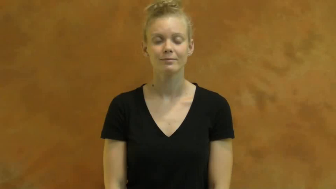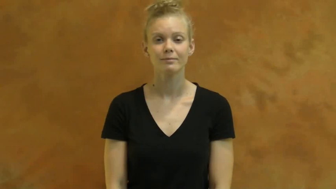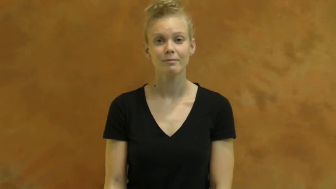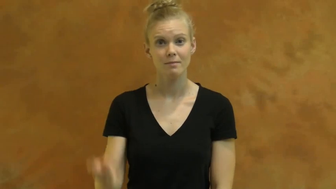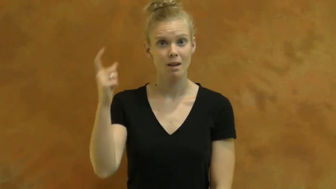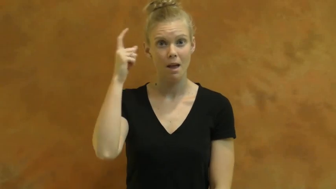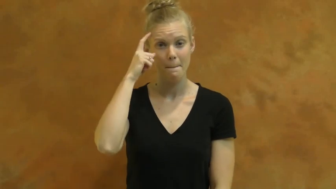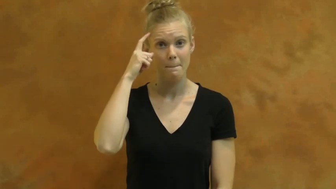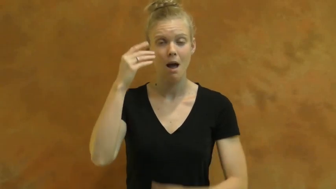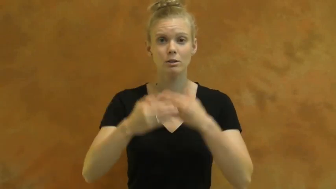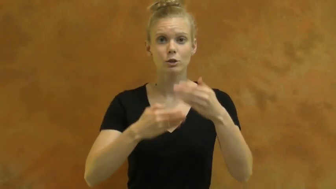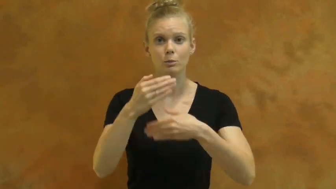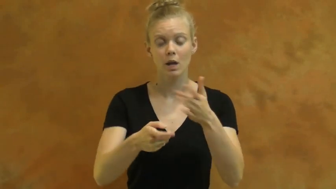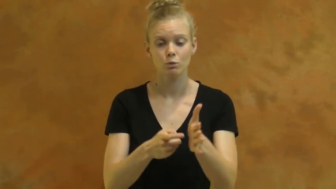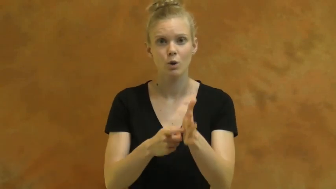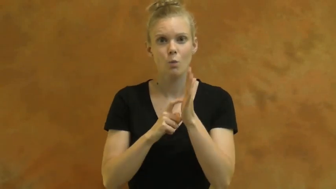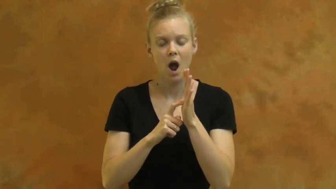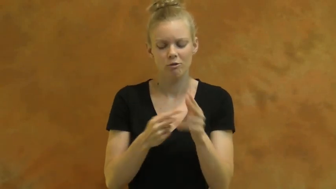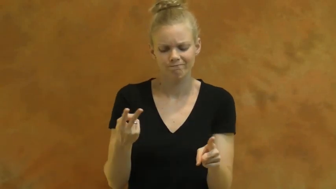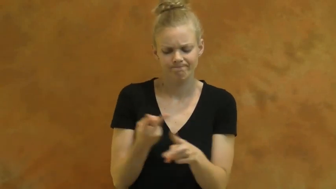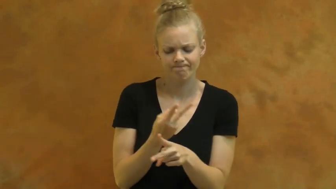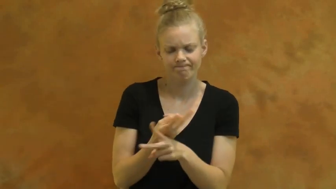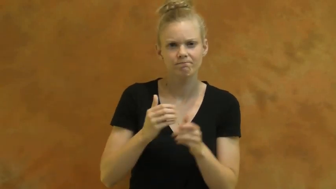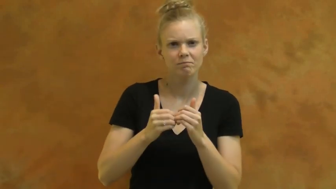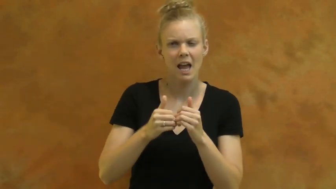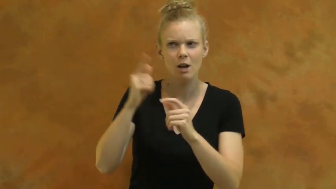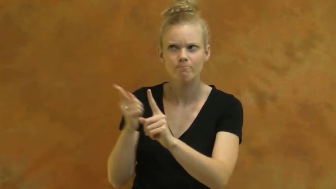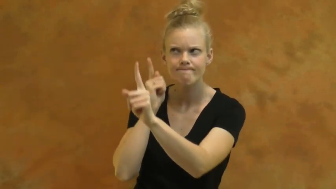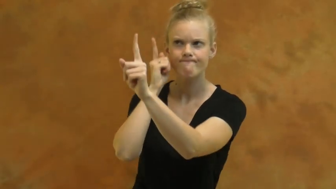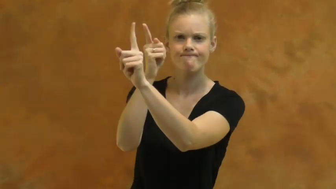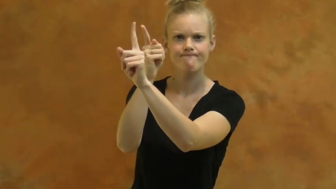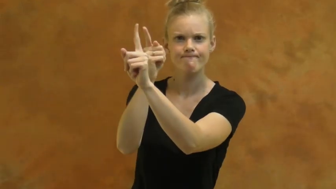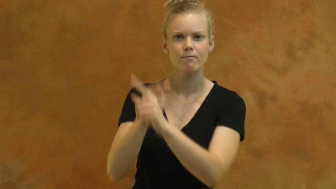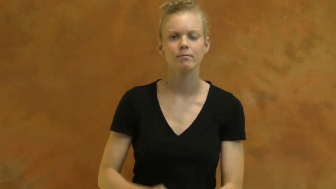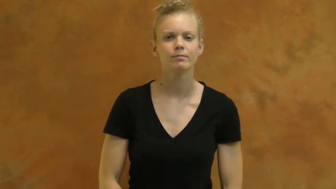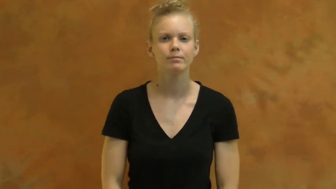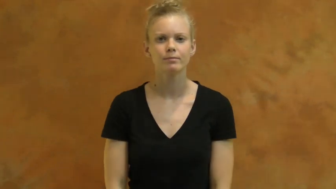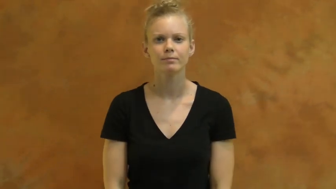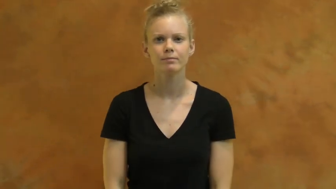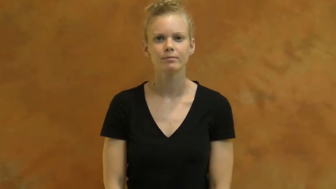problem solving